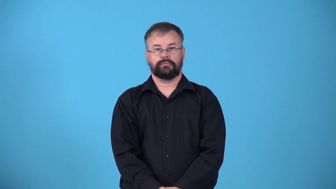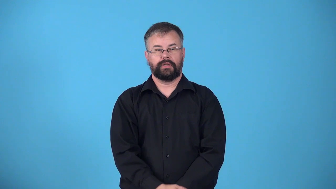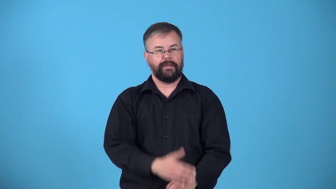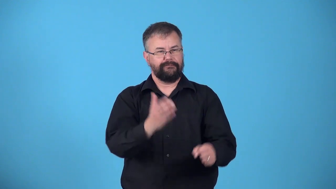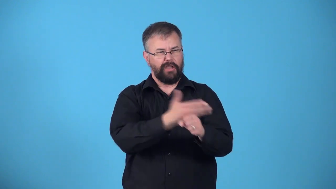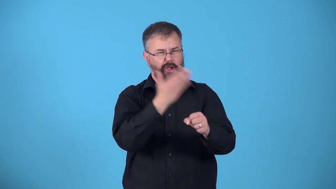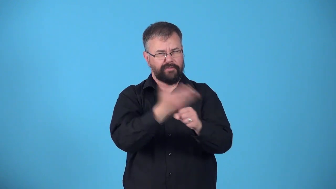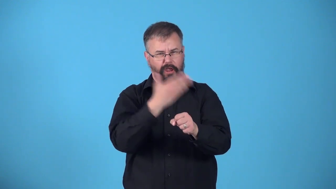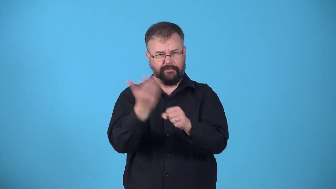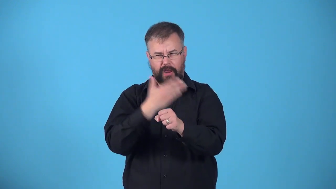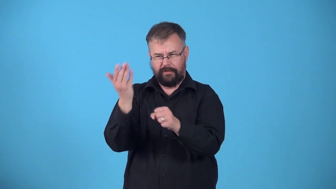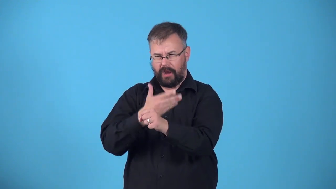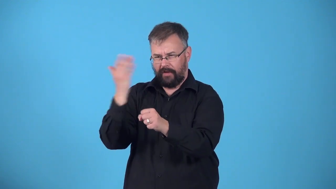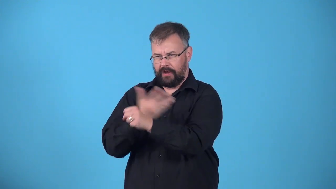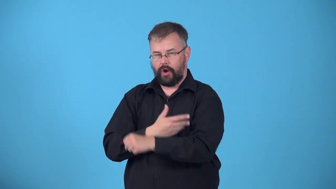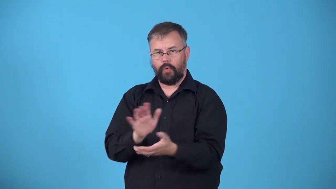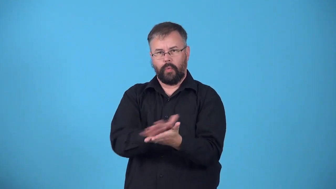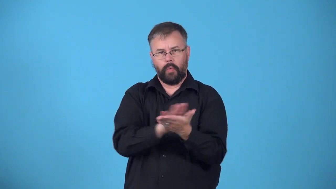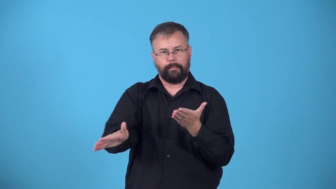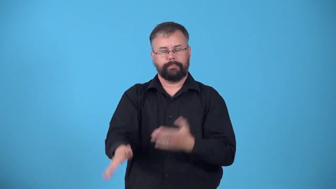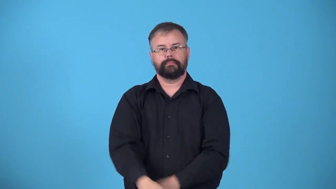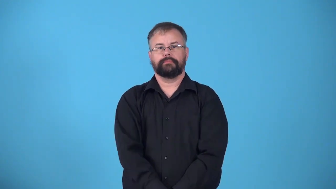housecleaning